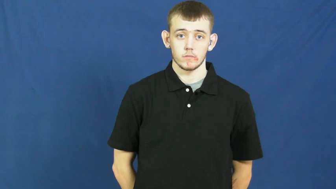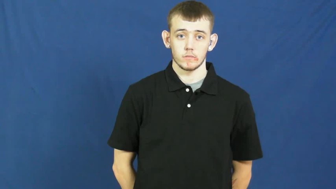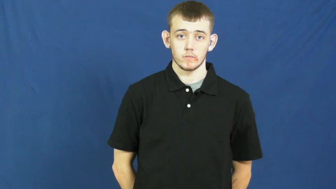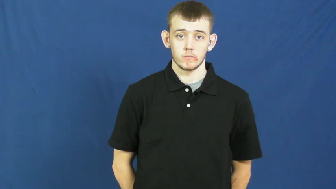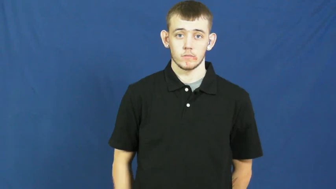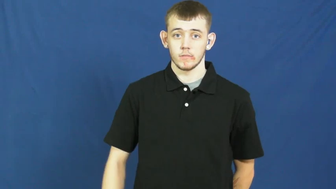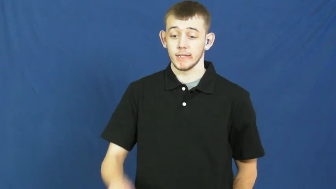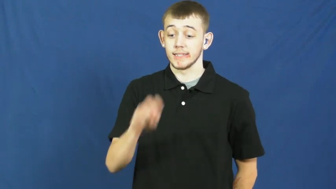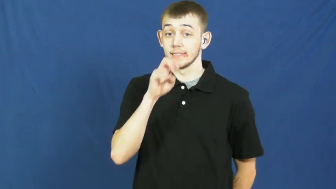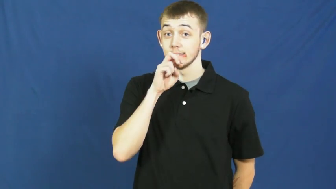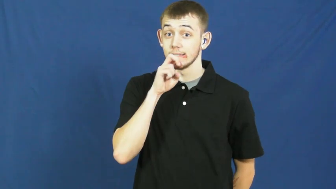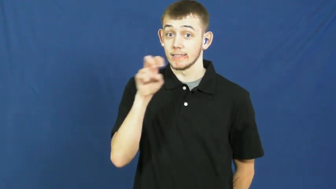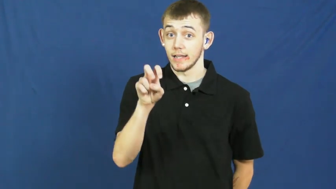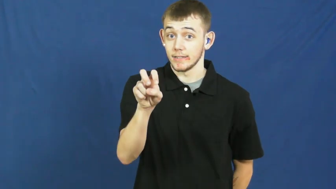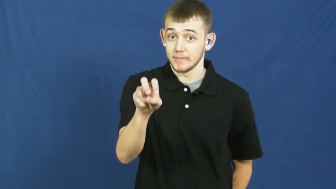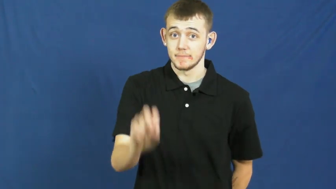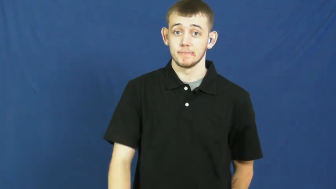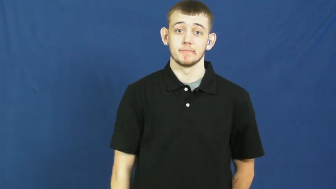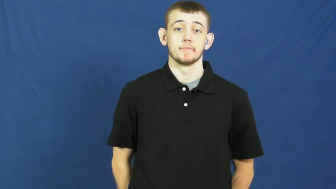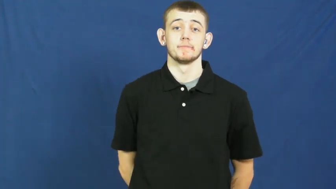serpent